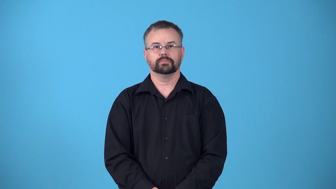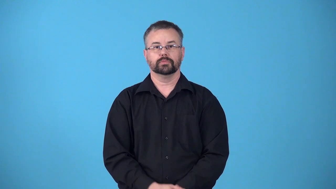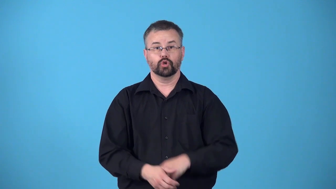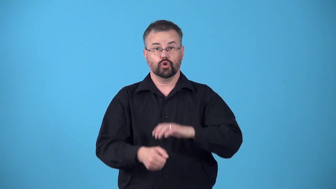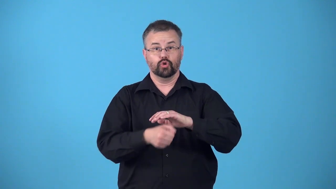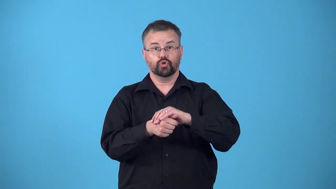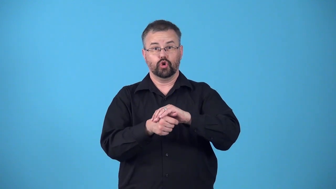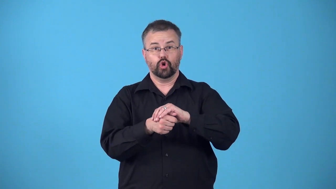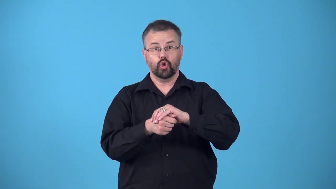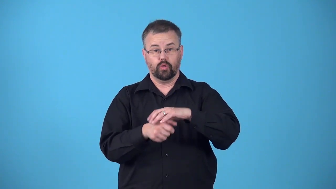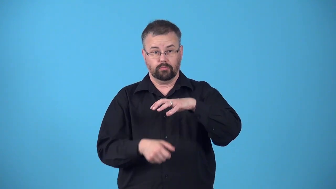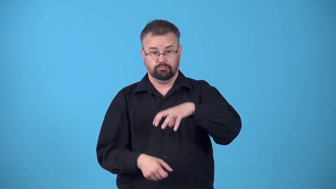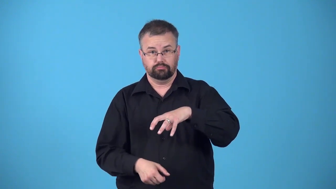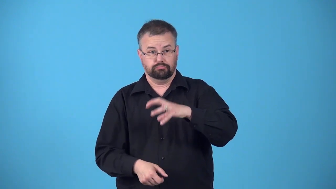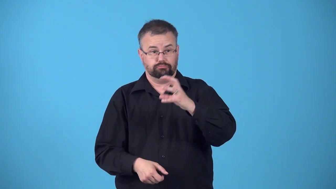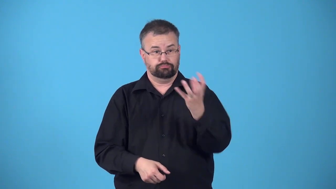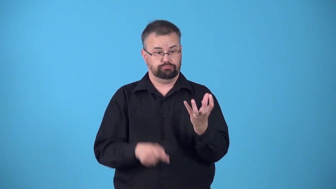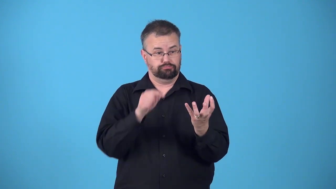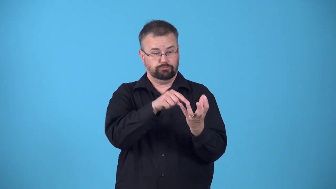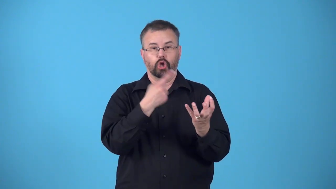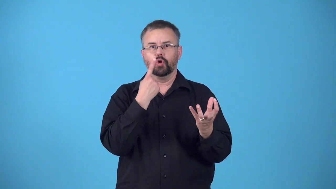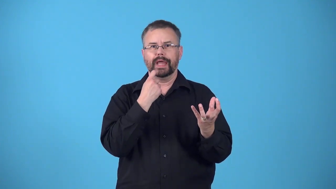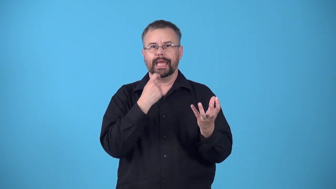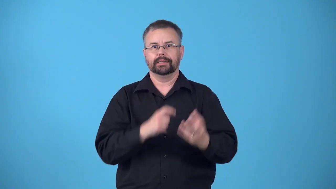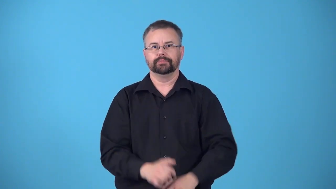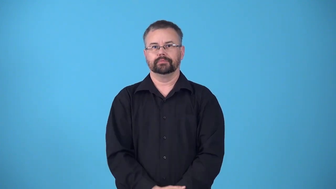redbelly